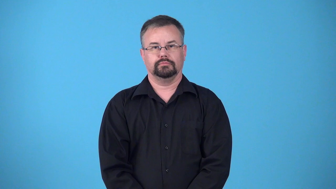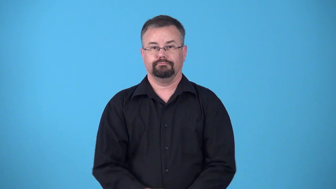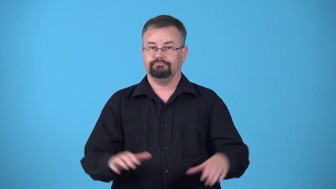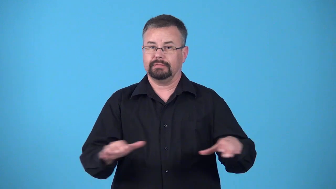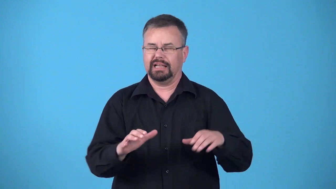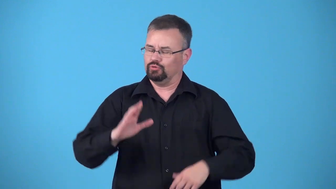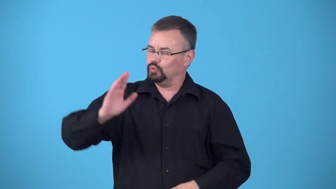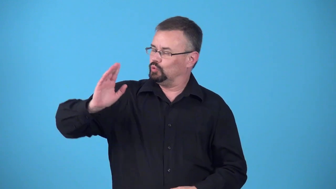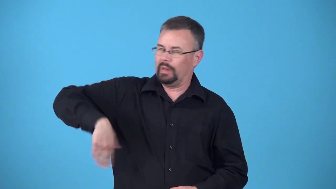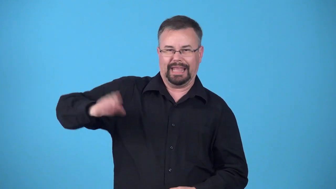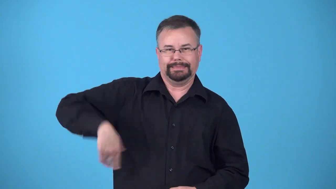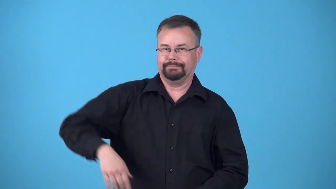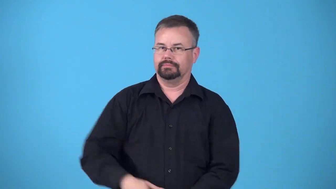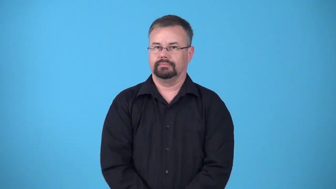lock the stable door after the horse has bolted